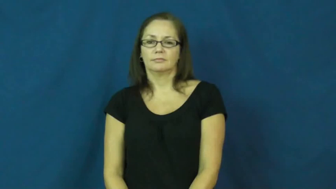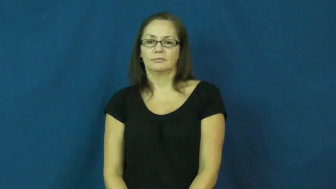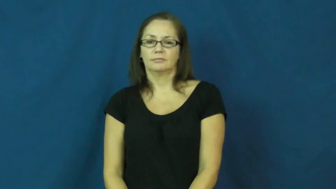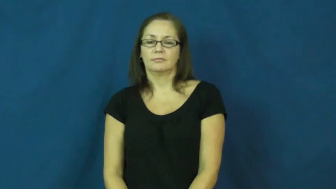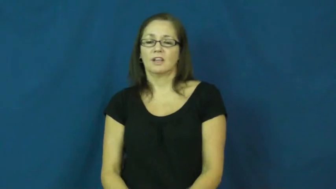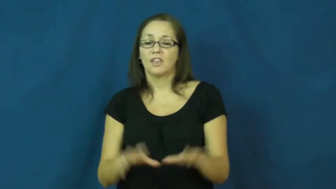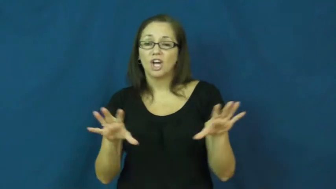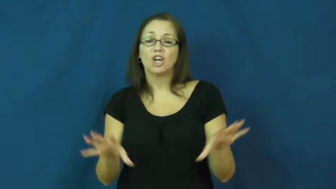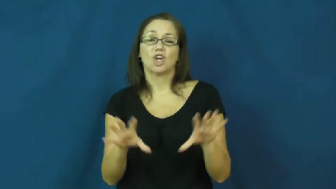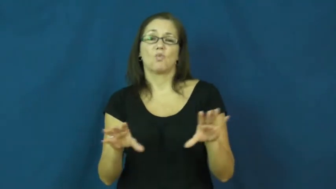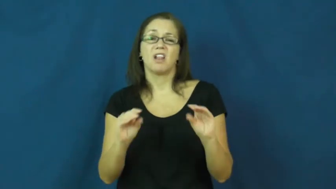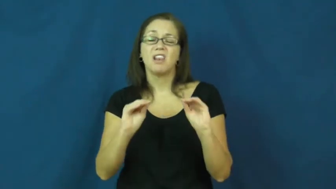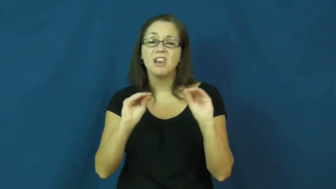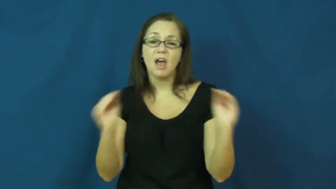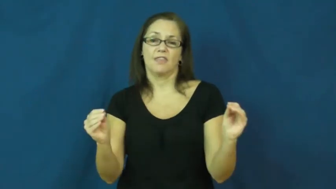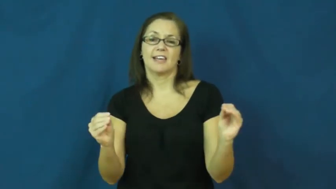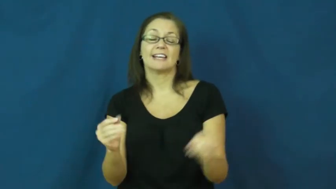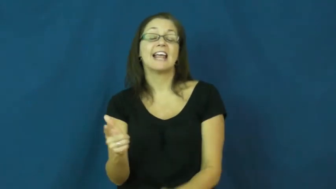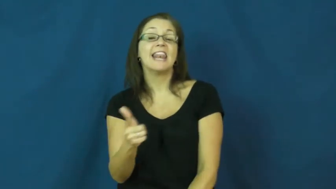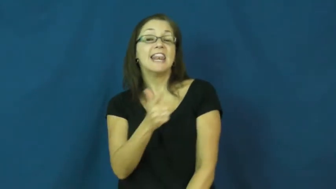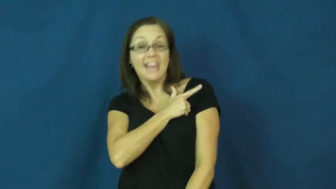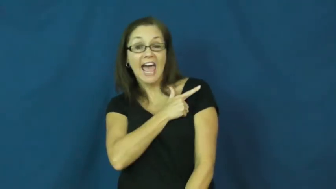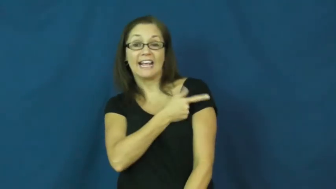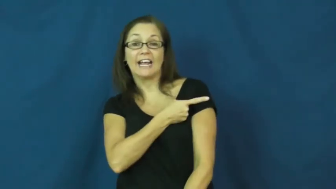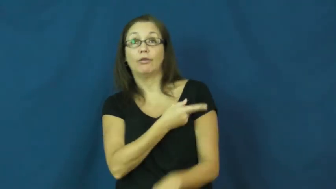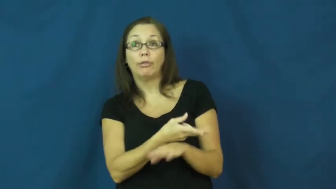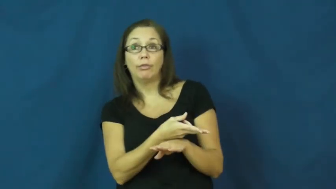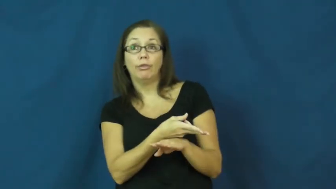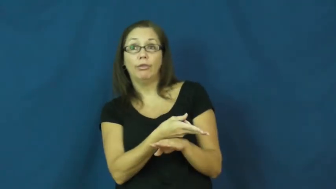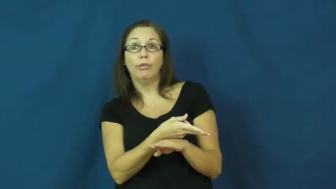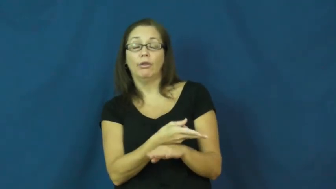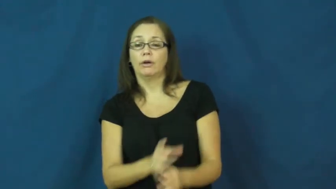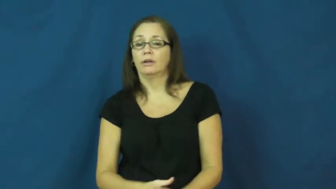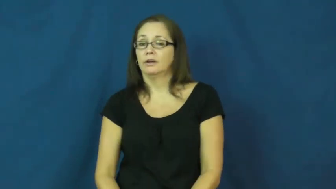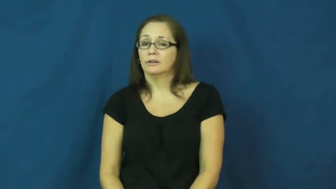couch potato